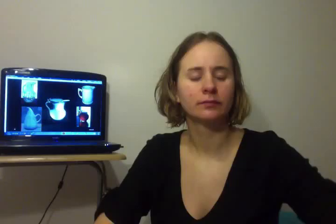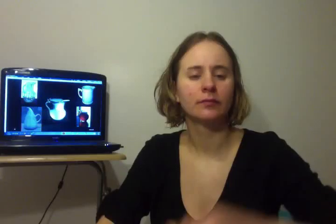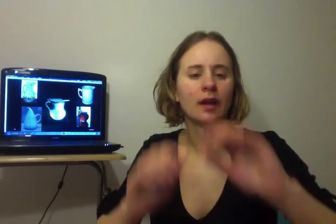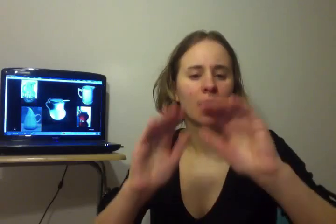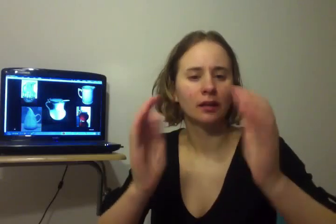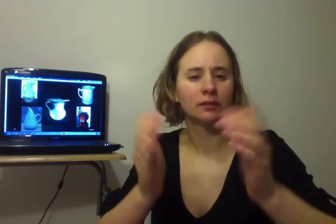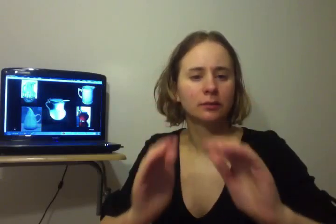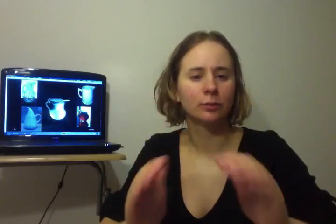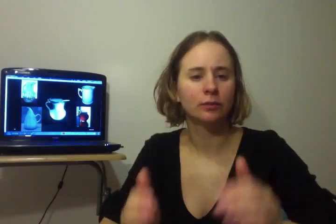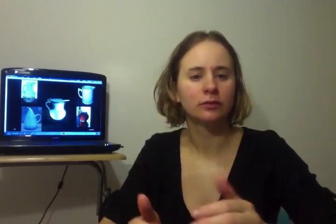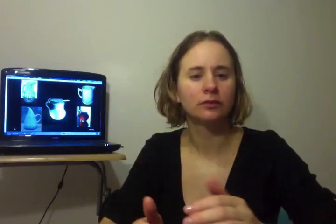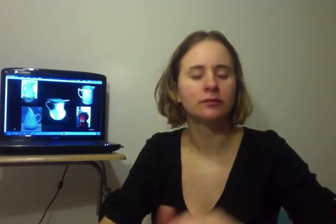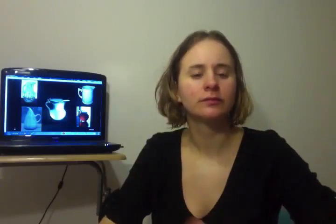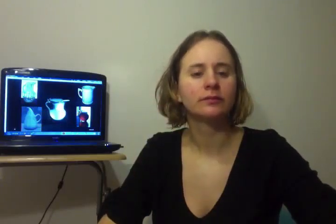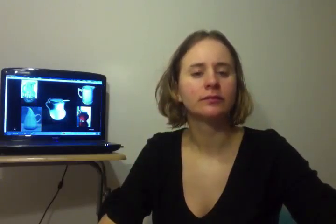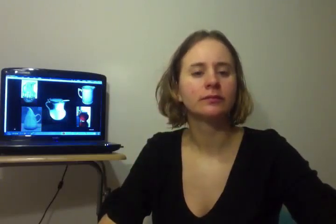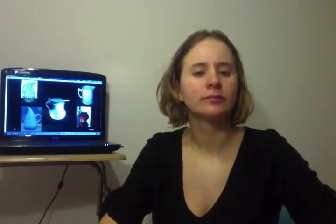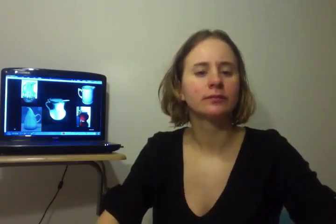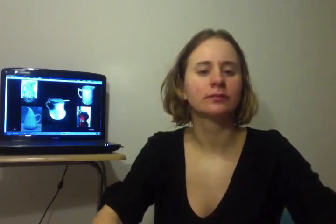pitcher